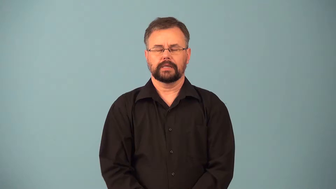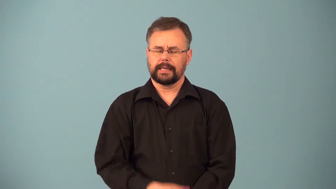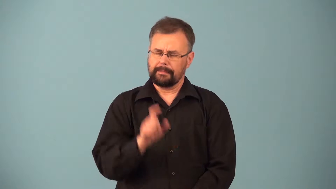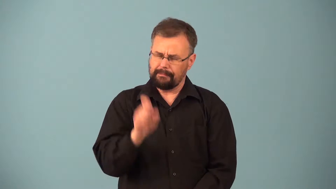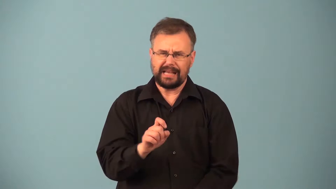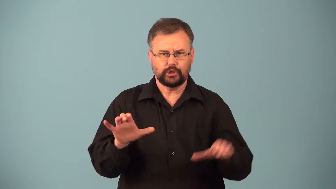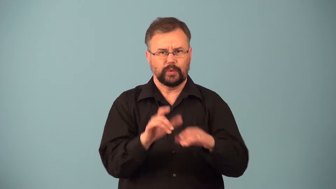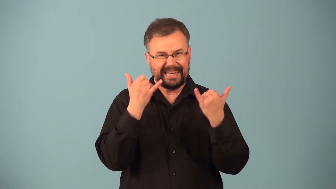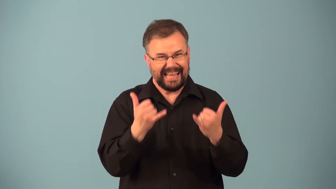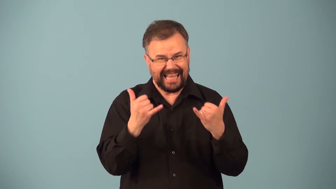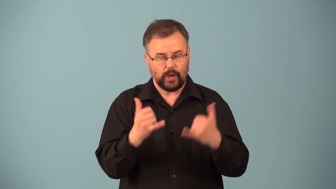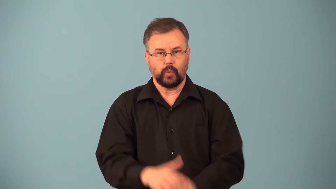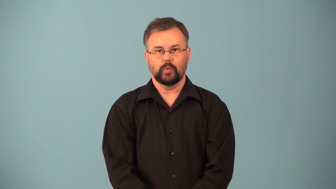pressing-something that must be done